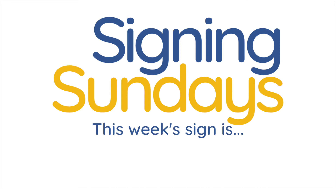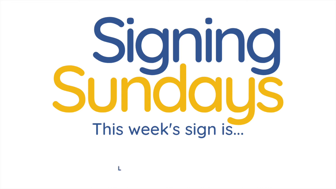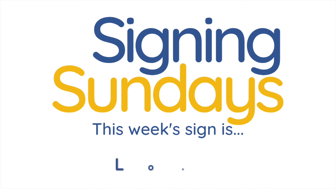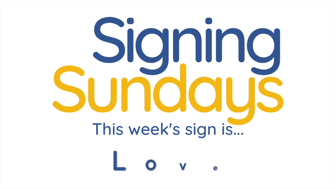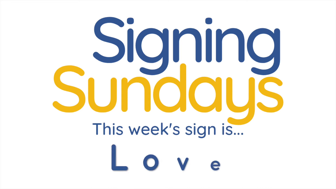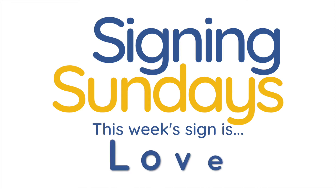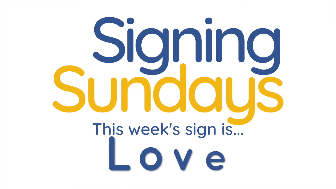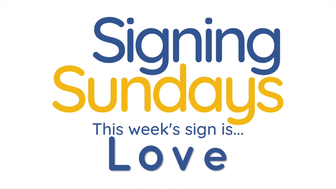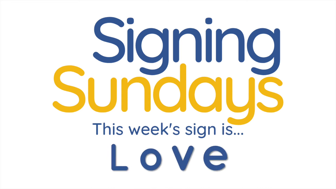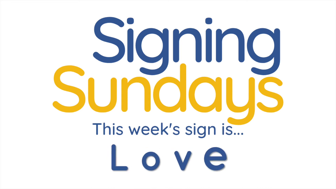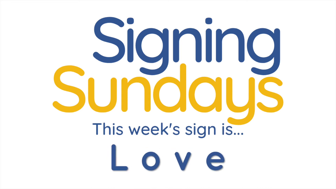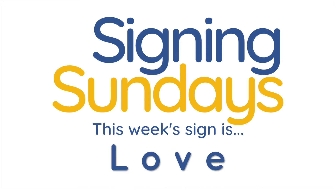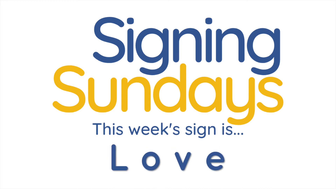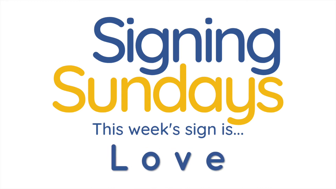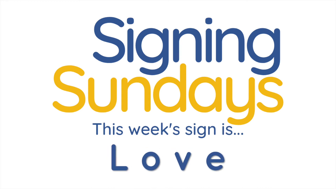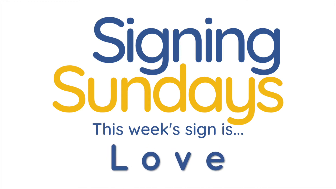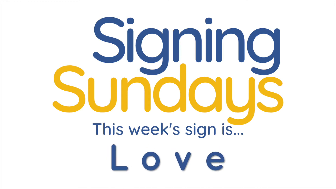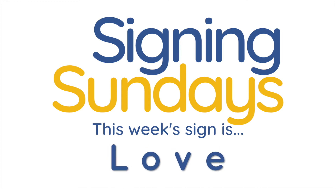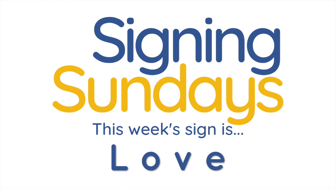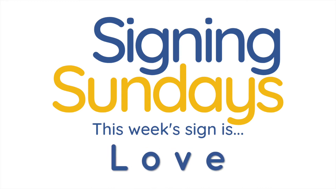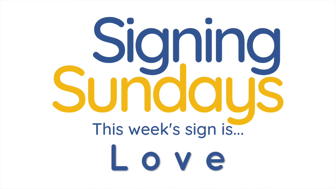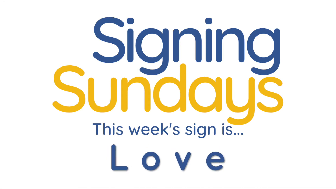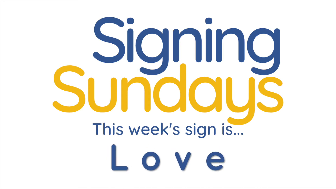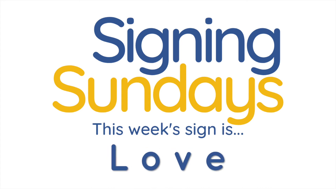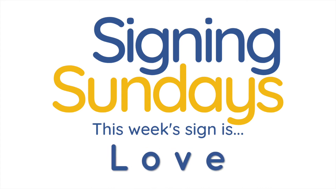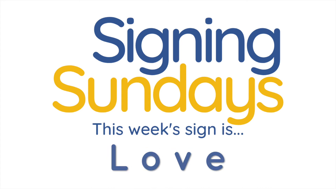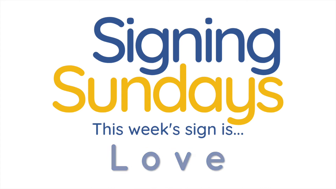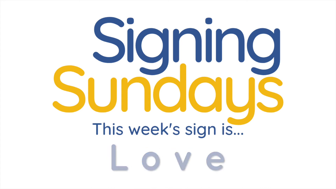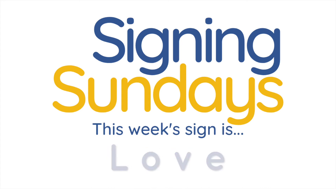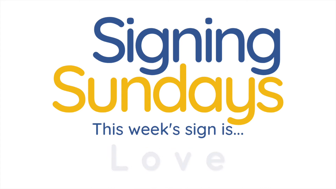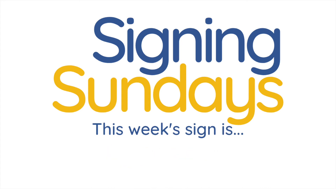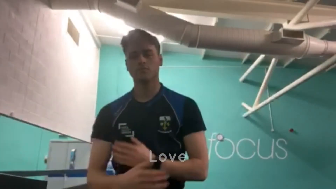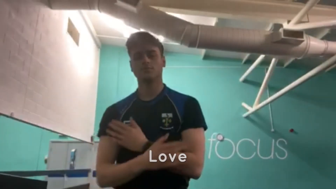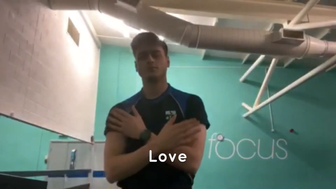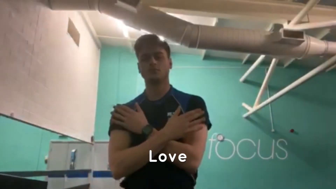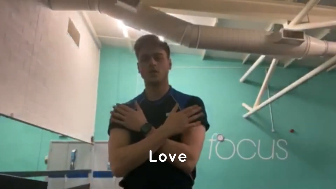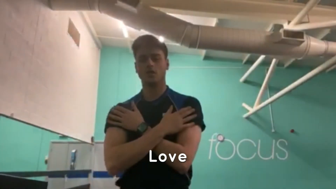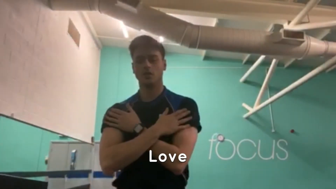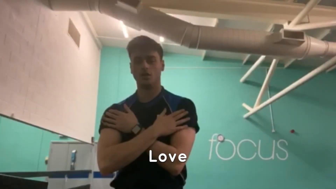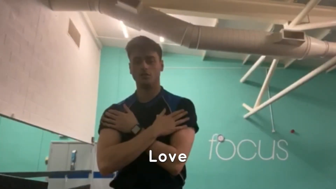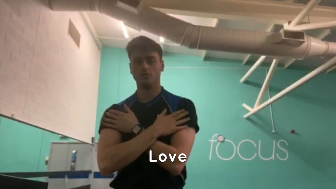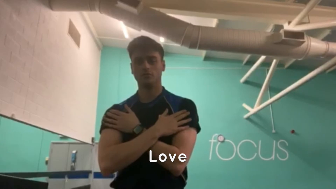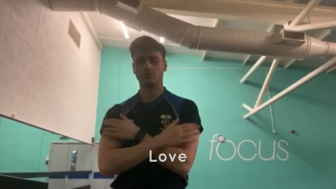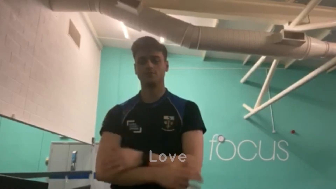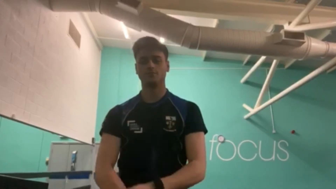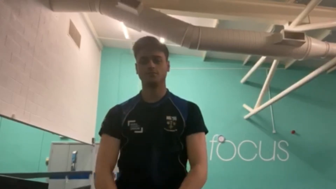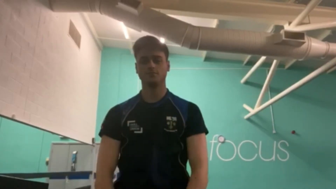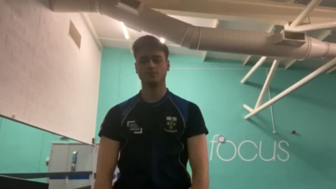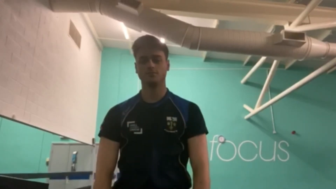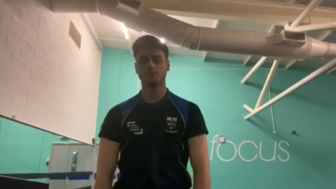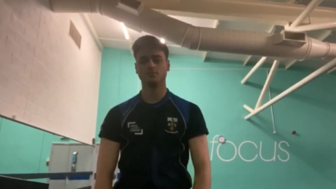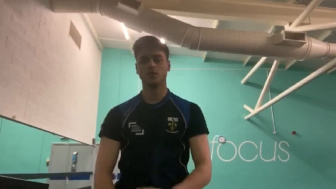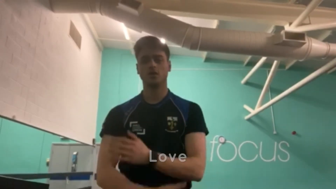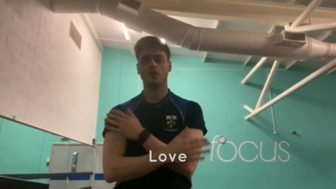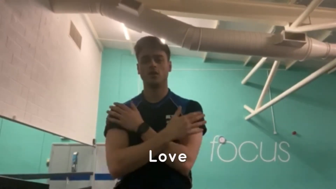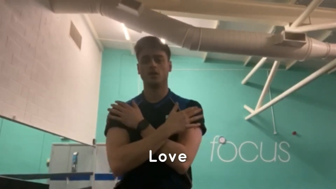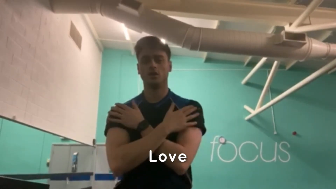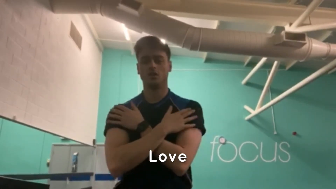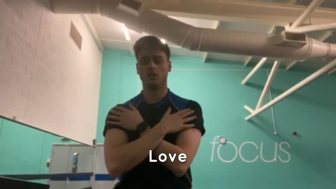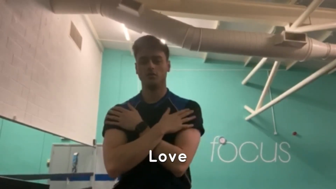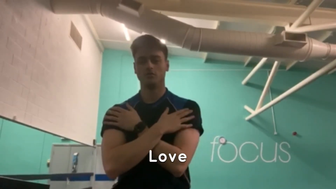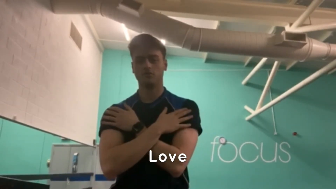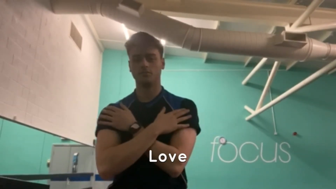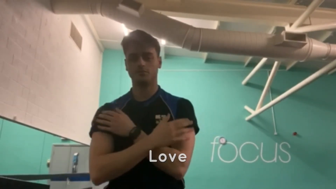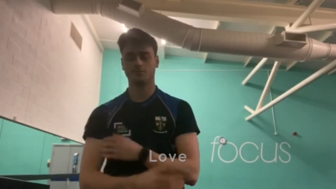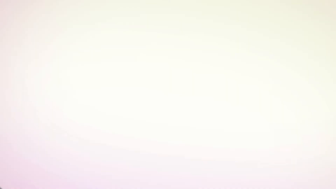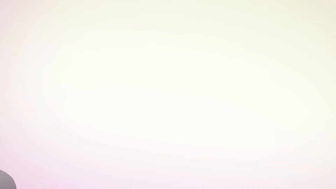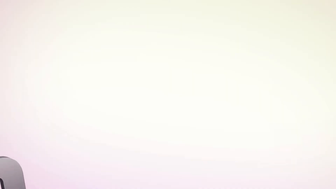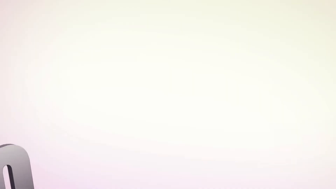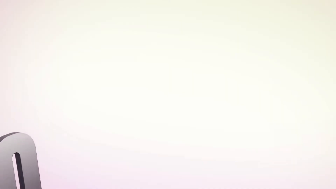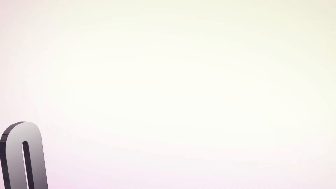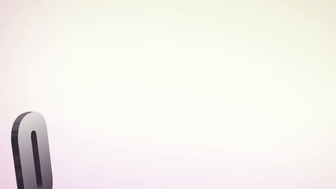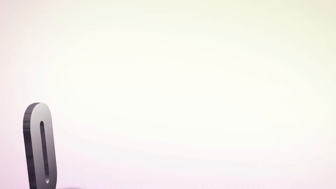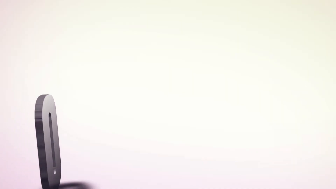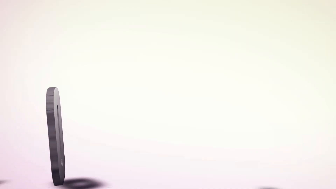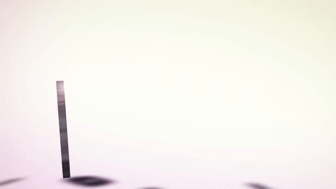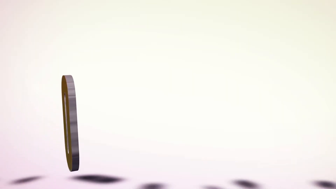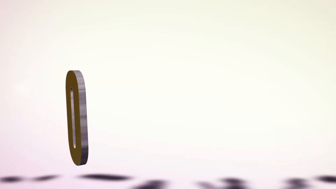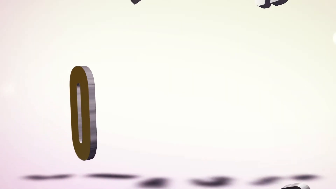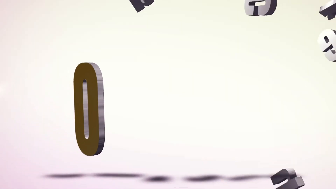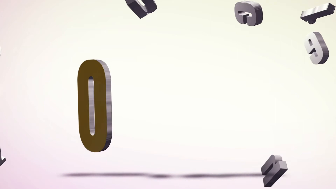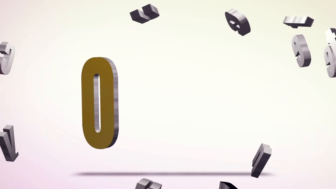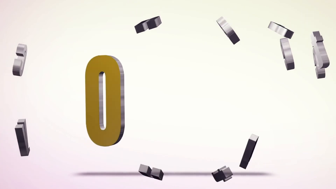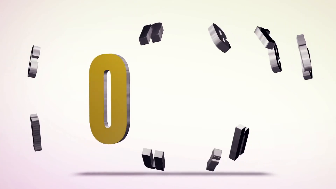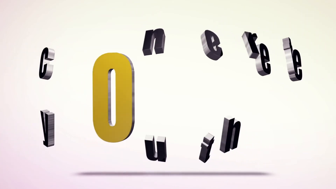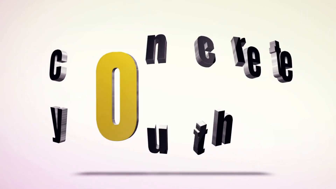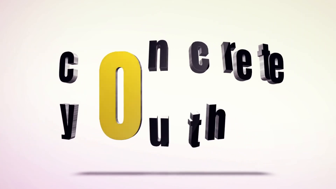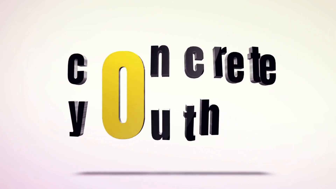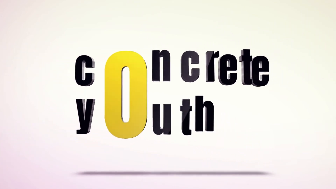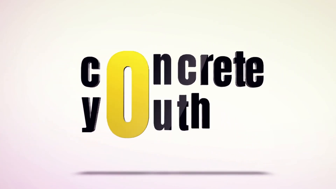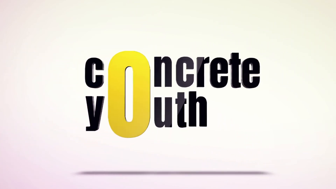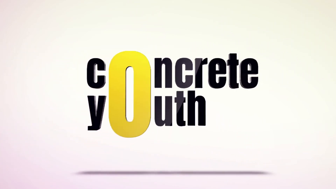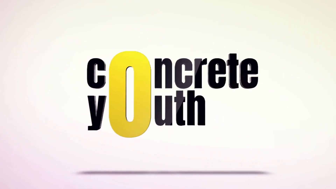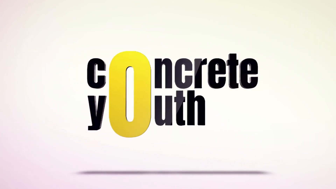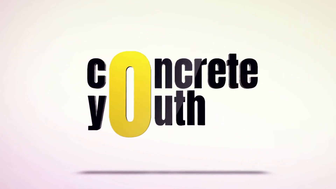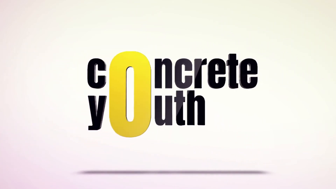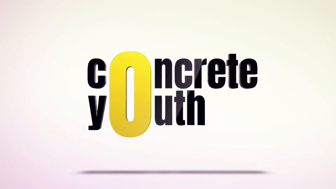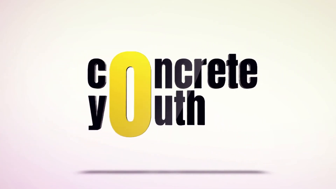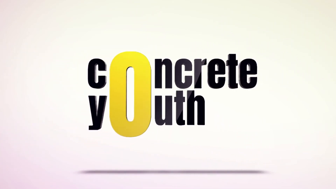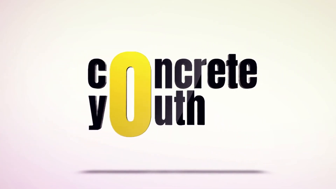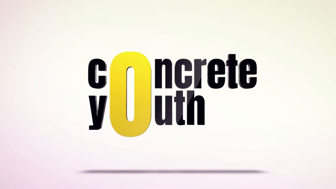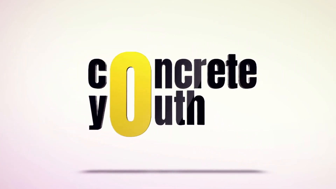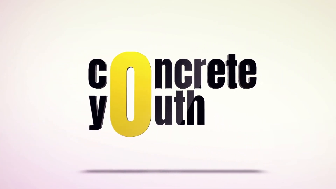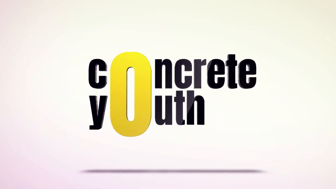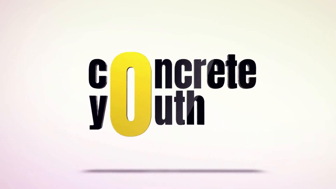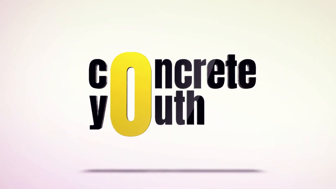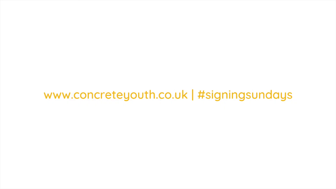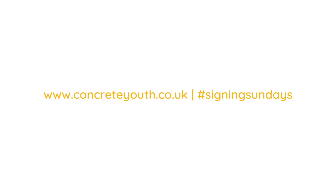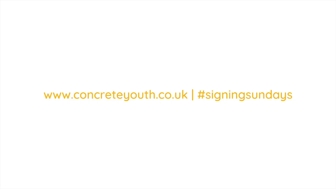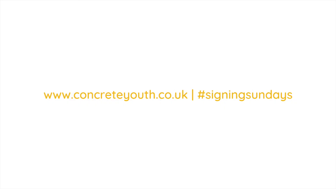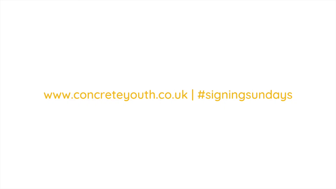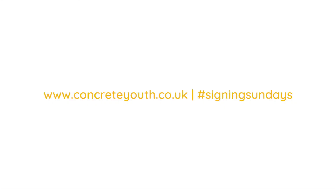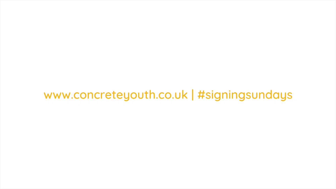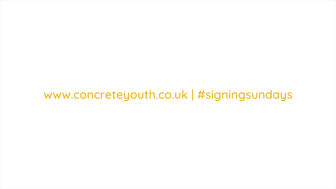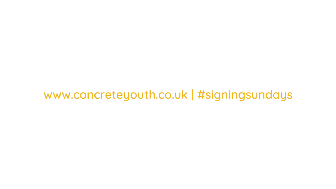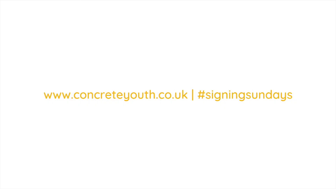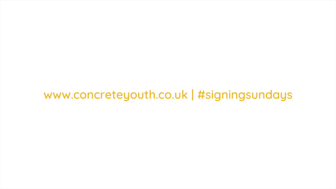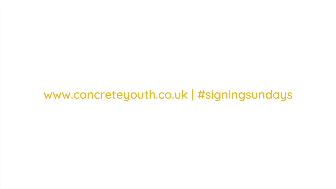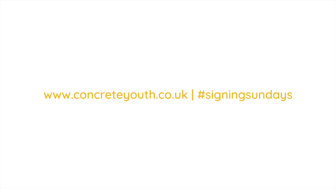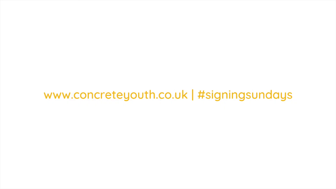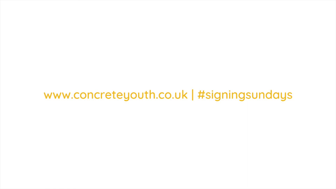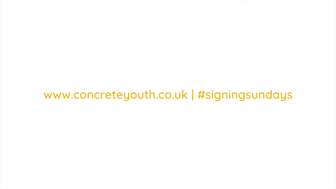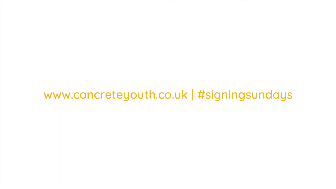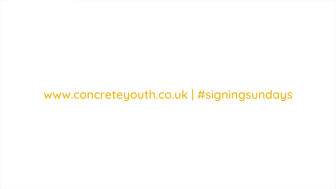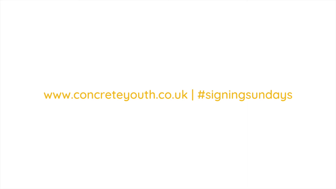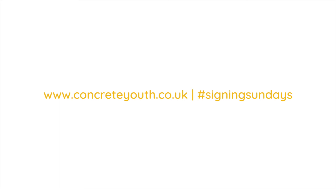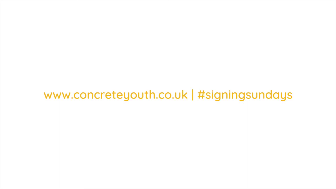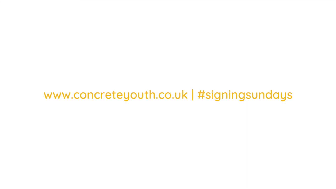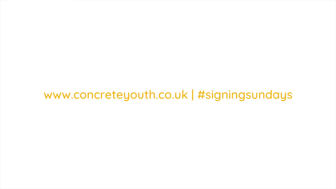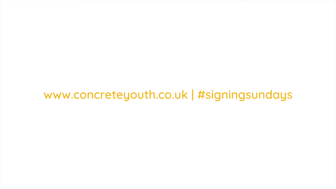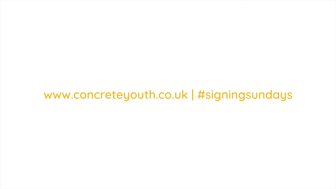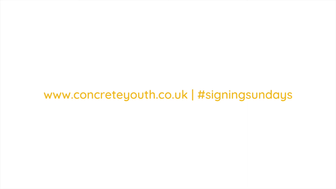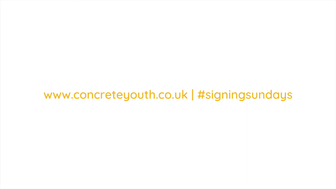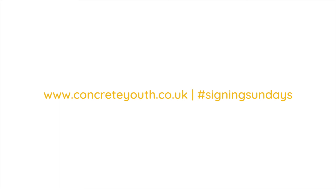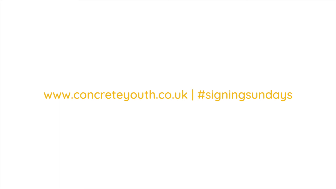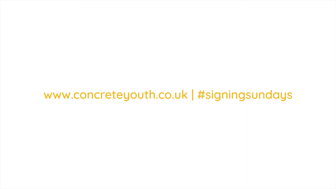Love